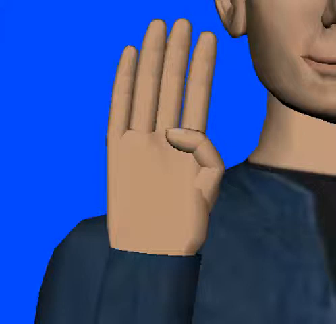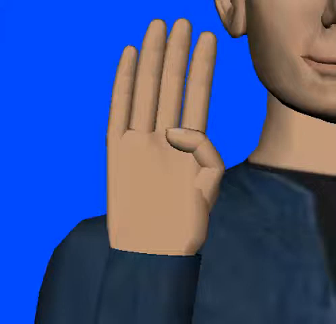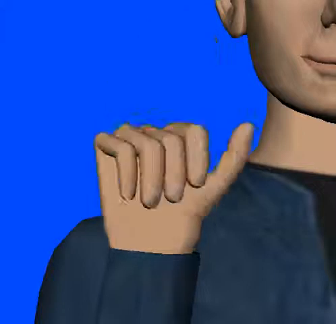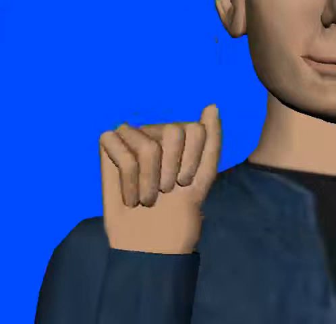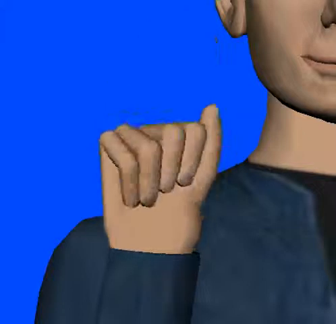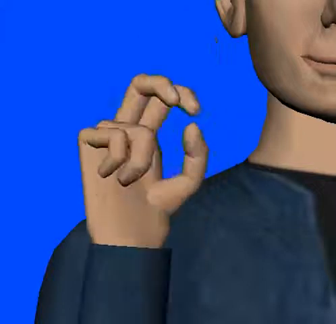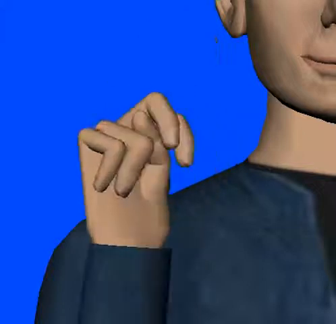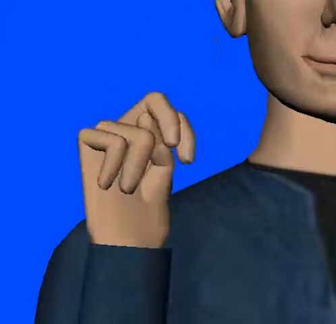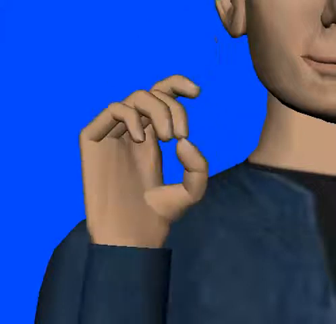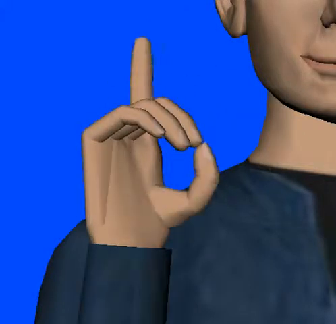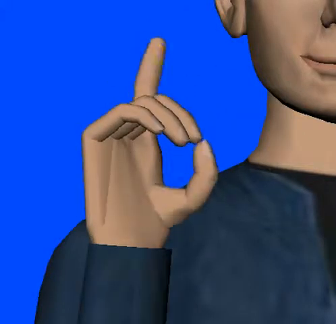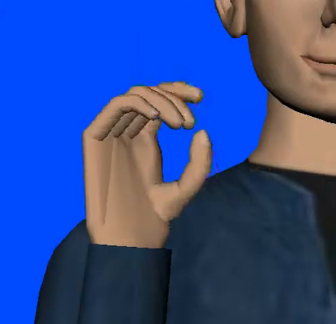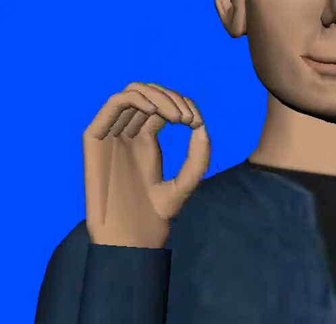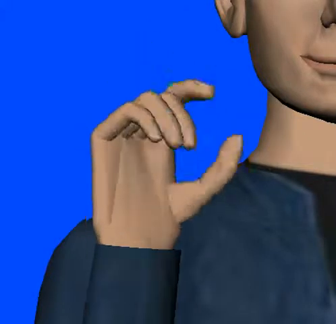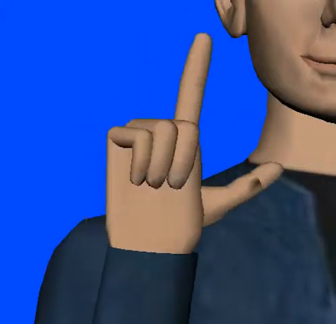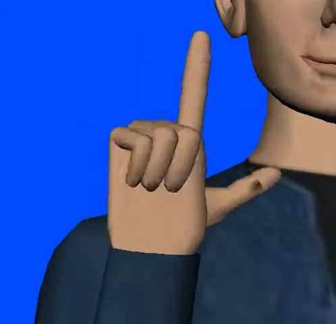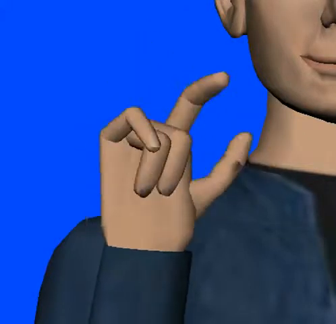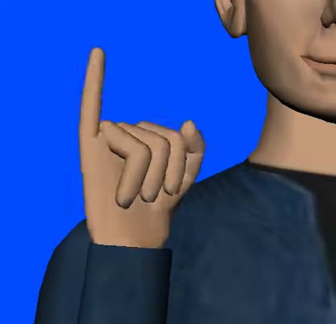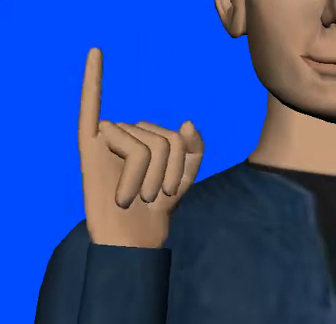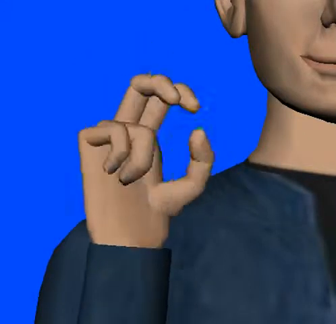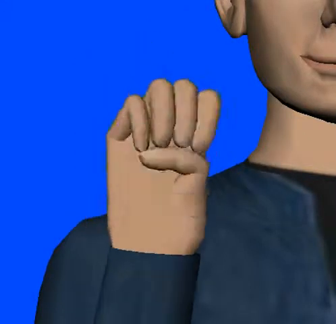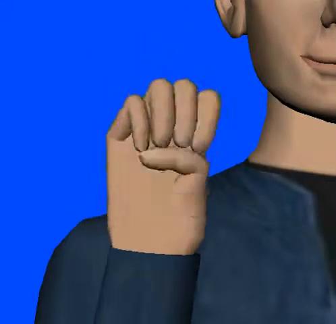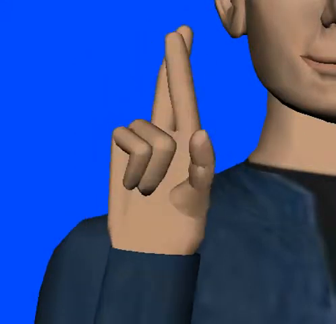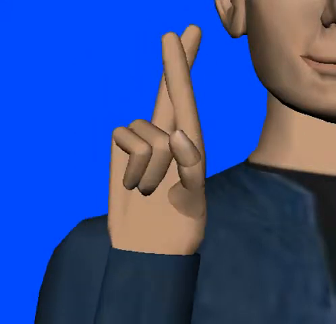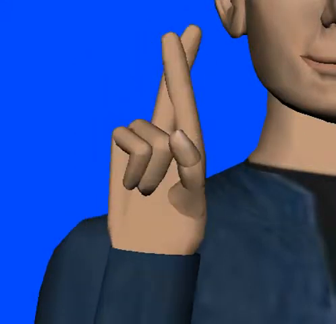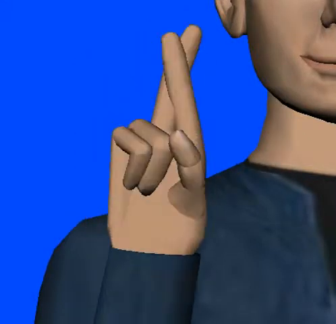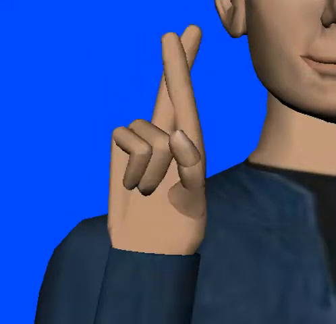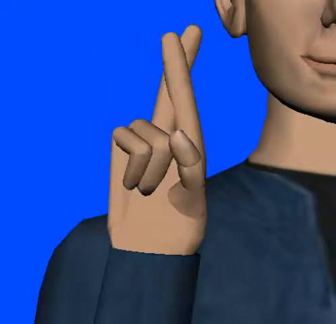bandolier